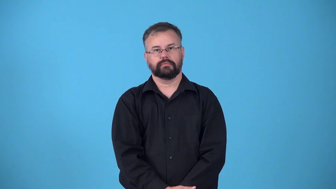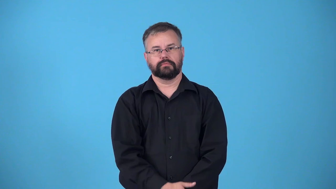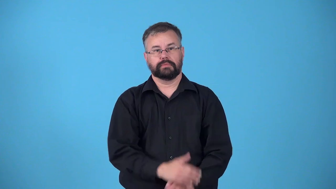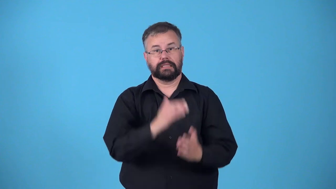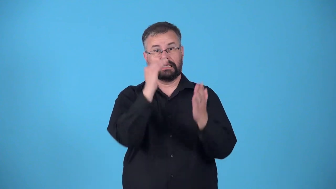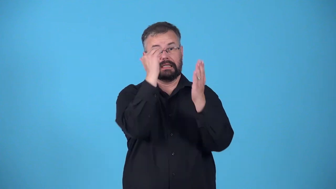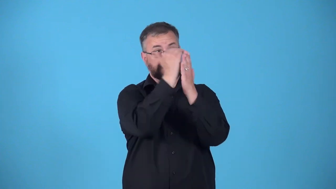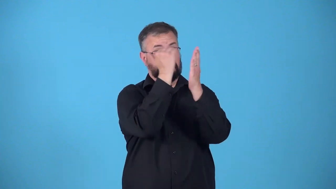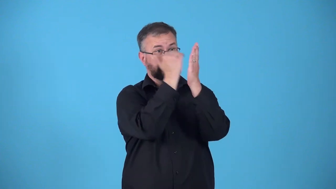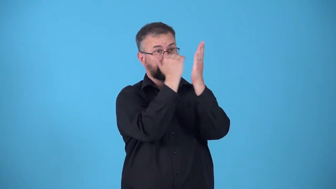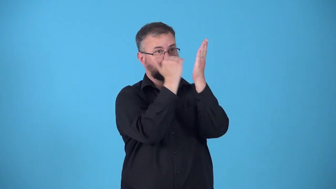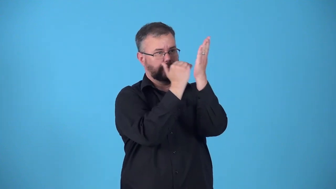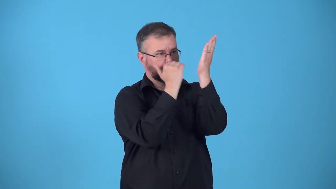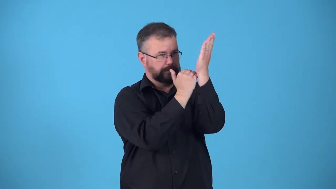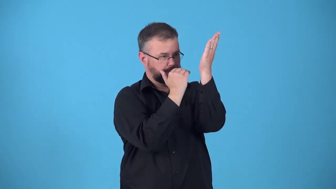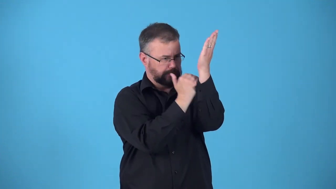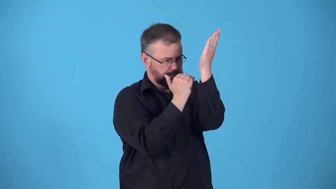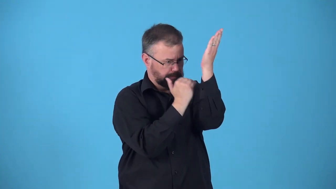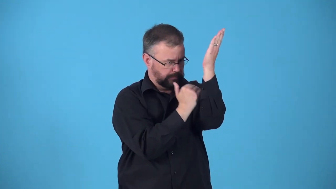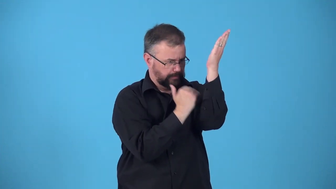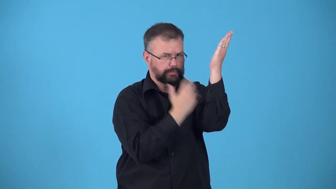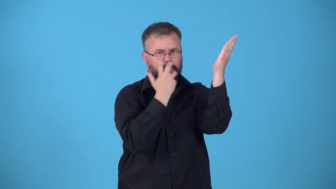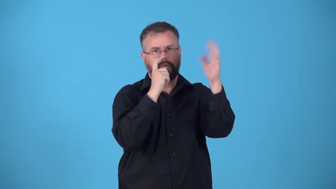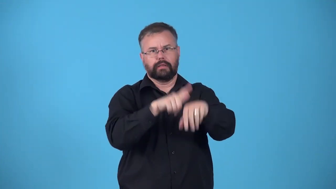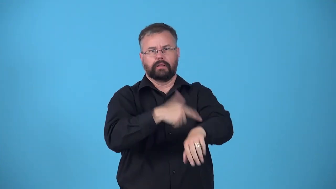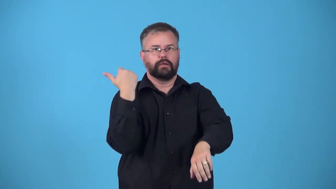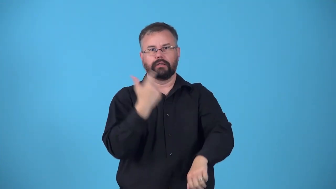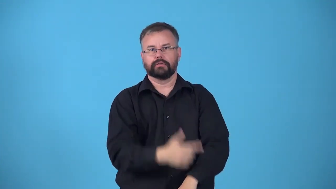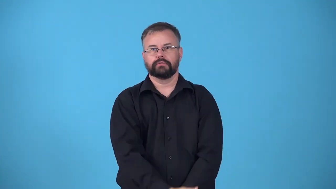grocery list